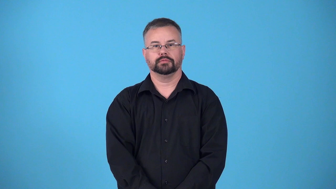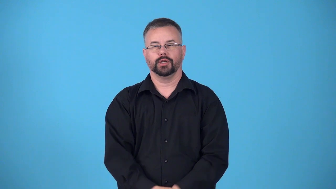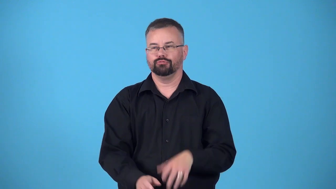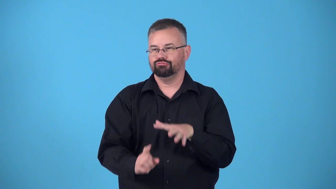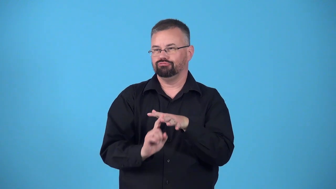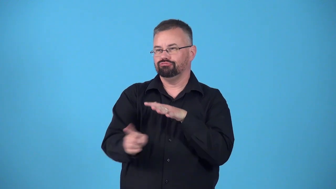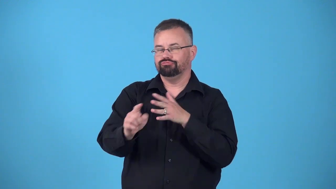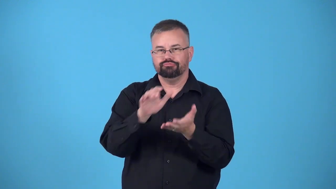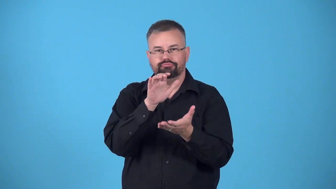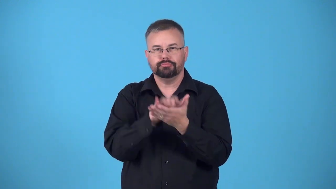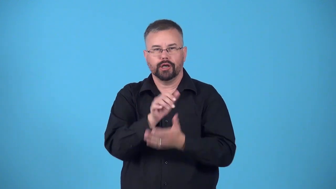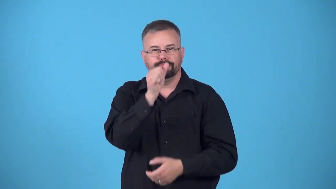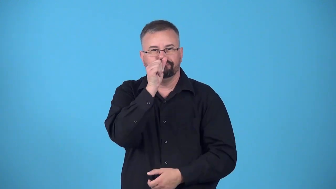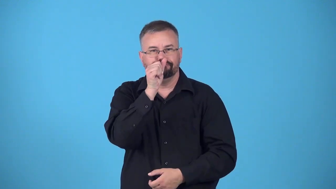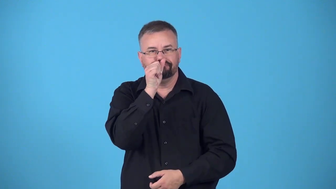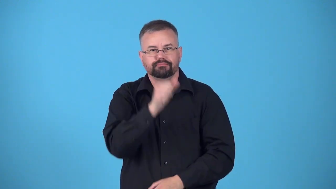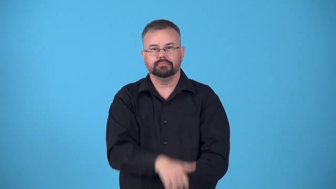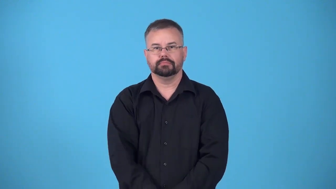run off and get married